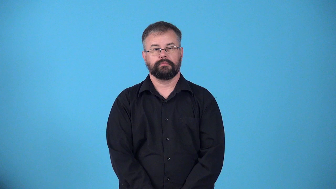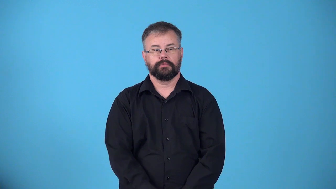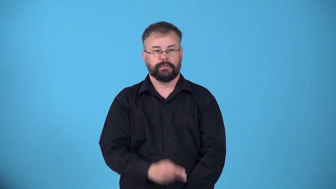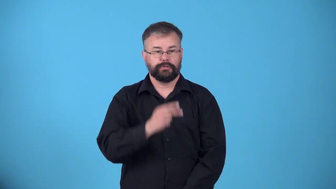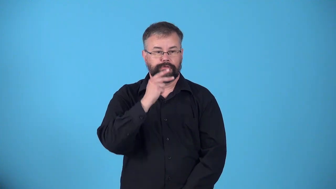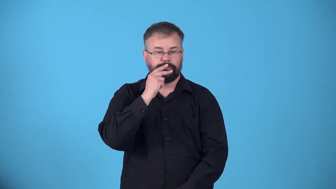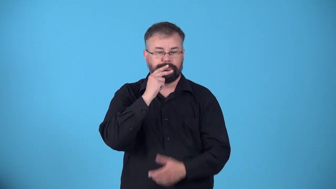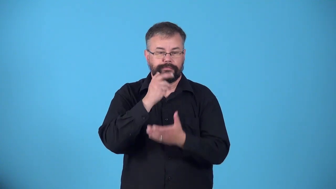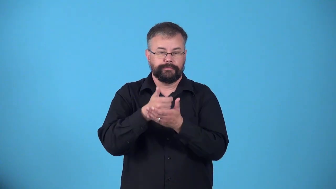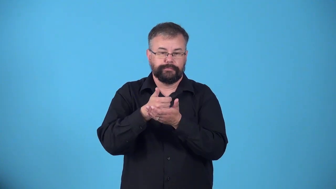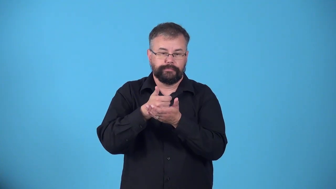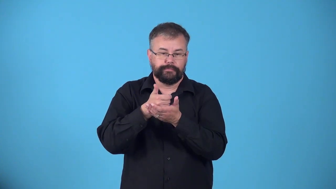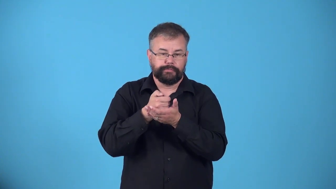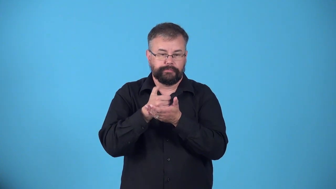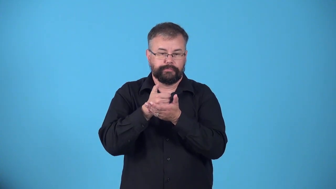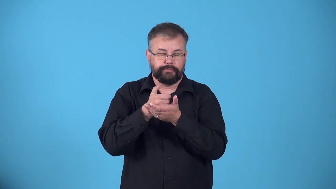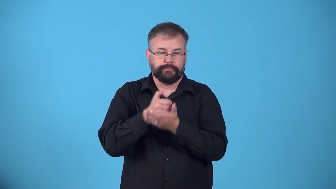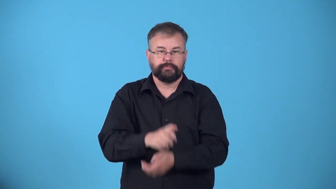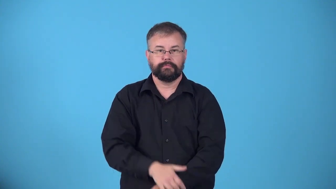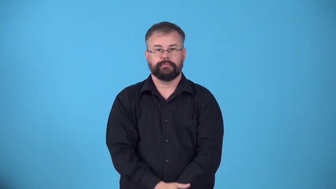light up cigarette